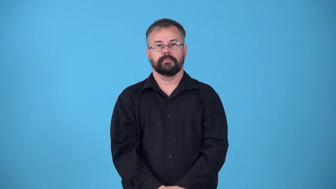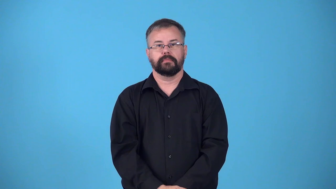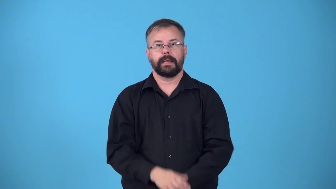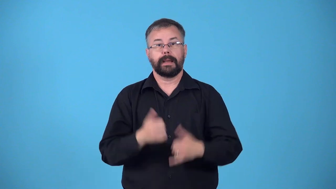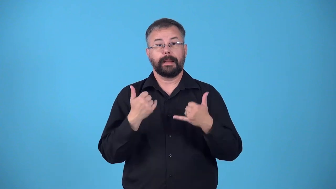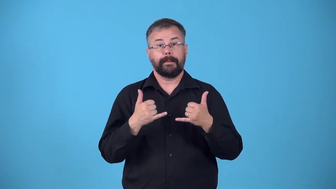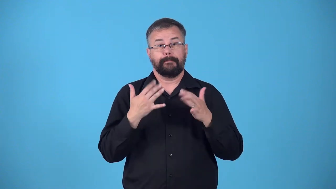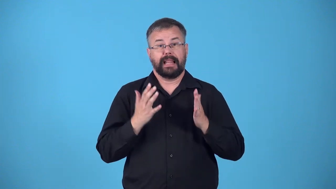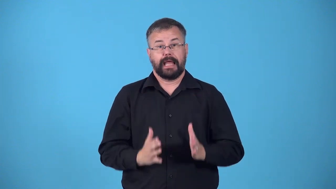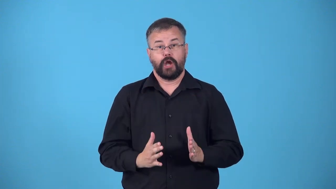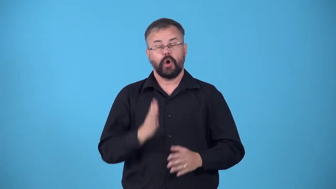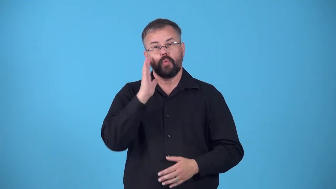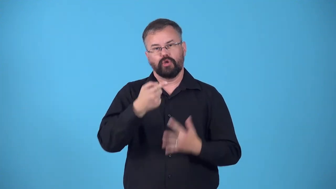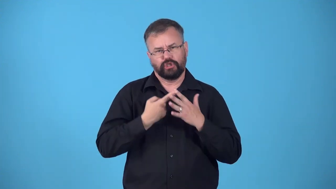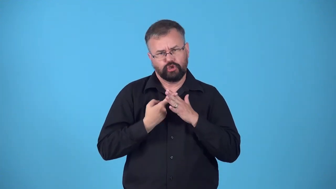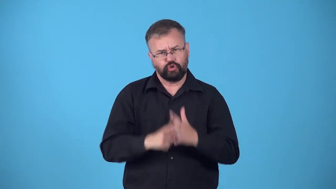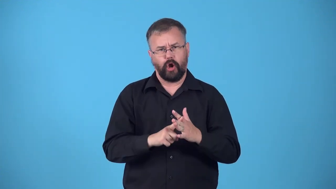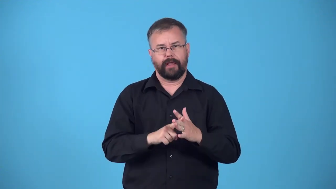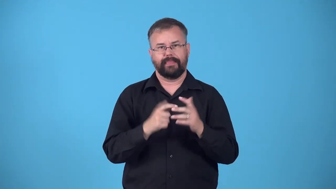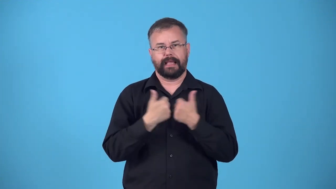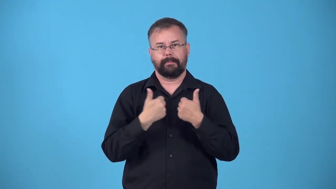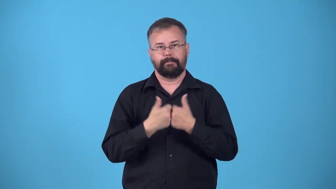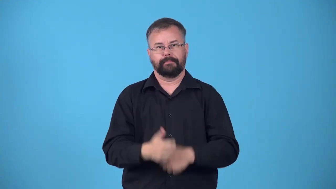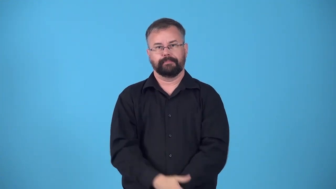first string-team